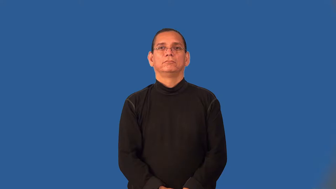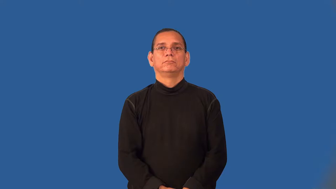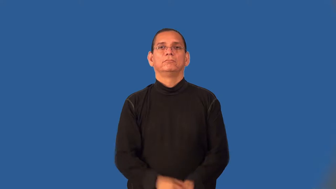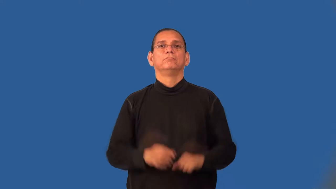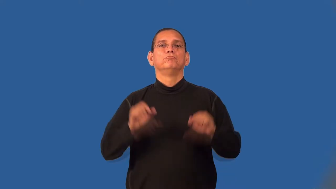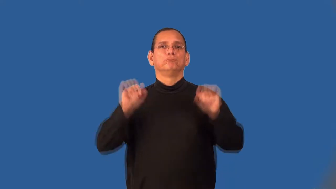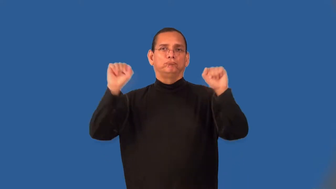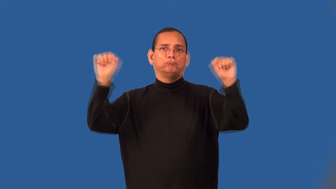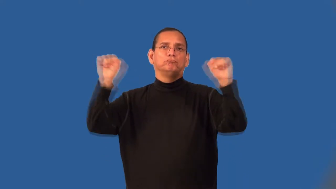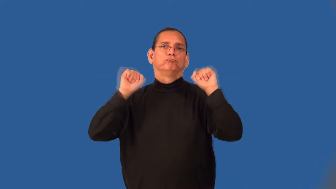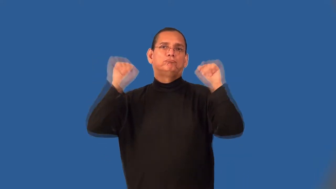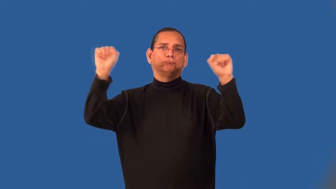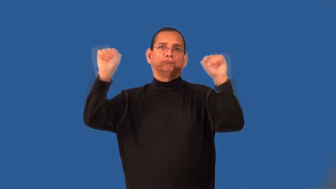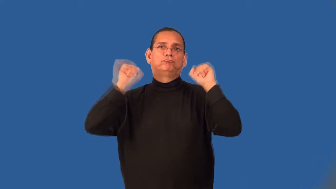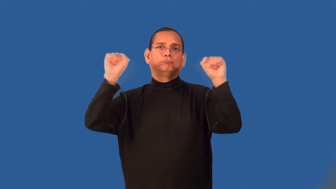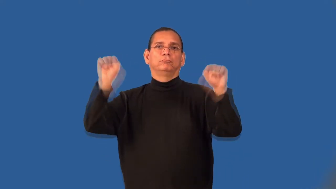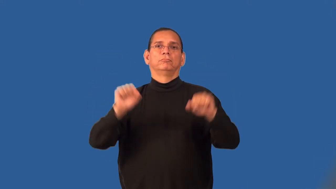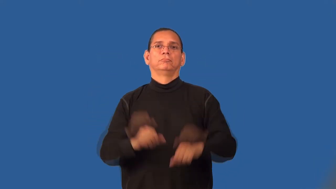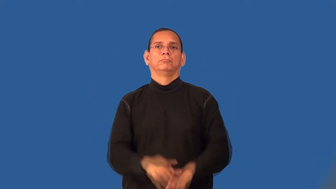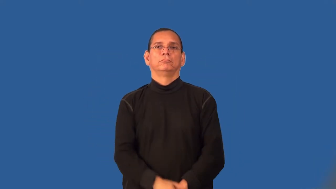barbell,dumbbell